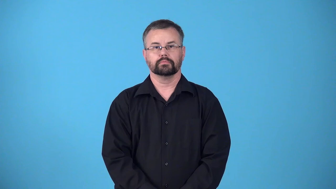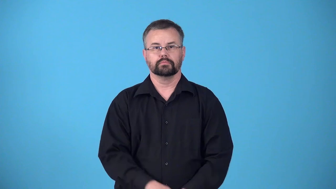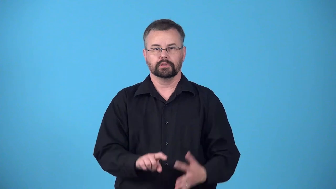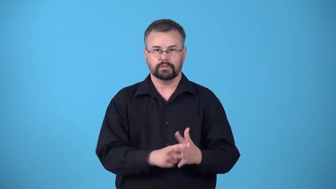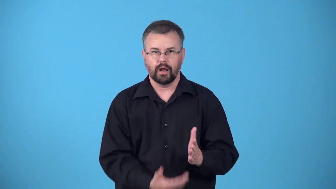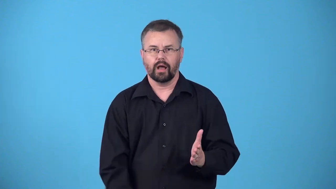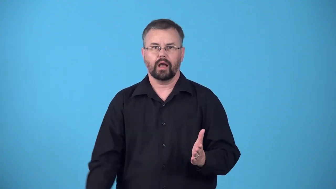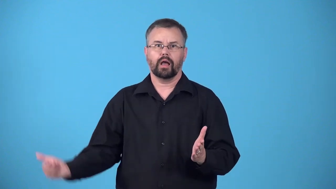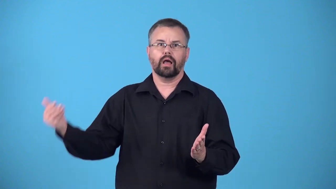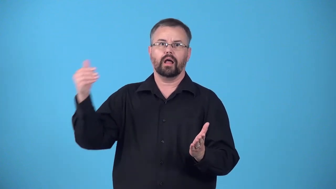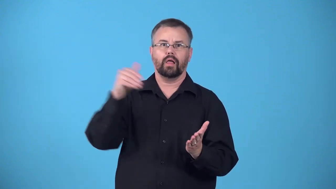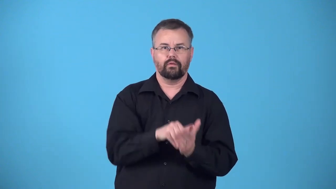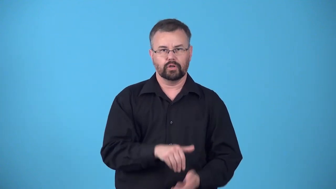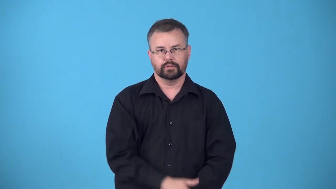back to the salt mines